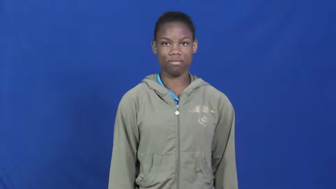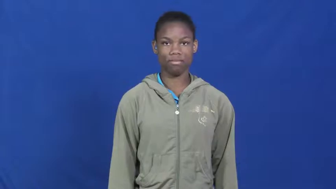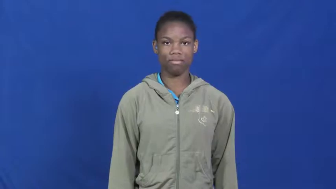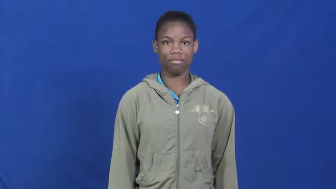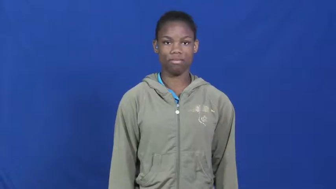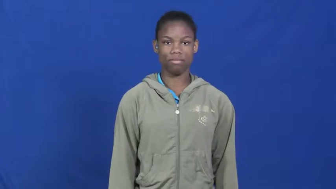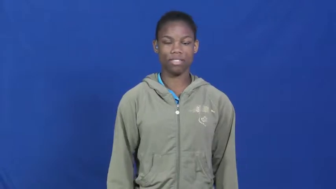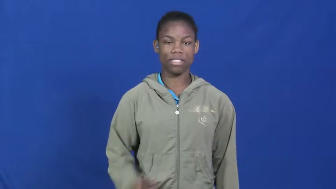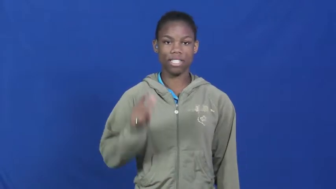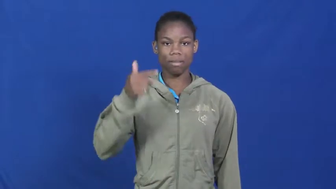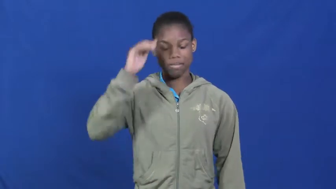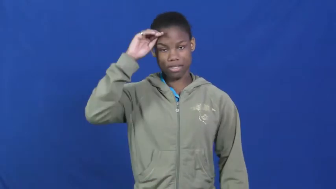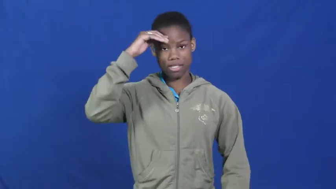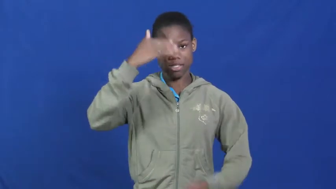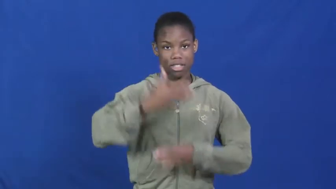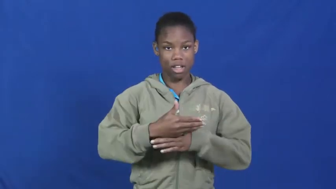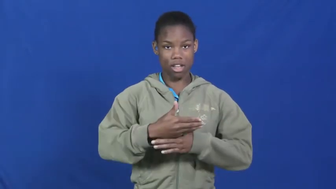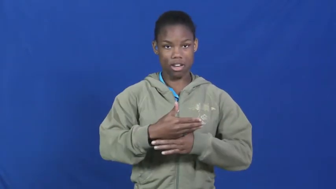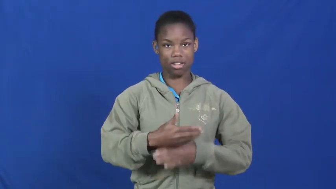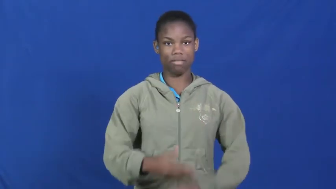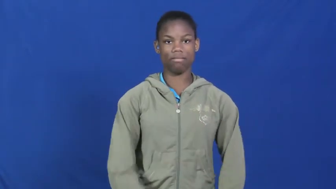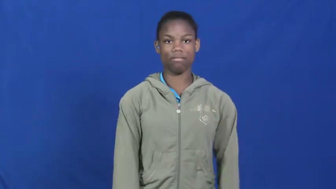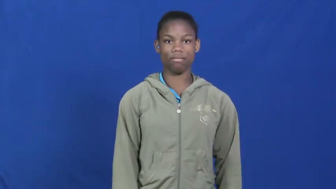stepson